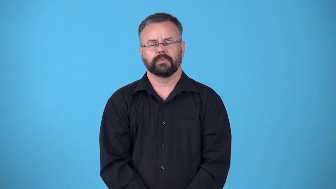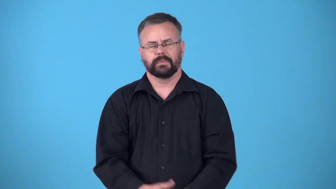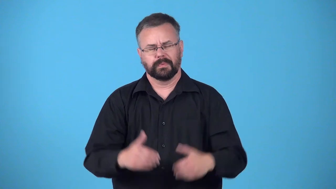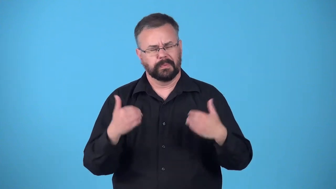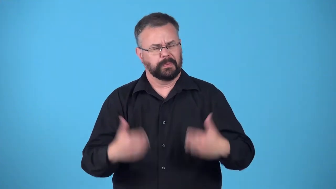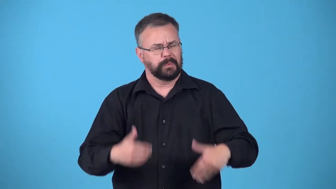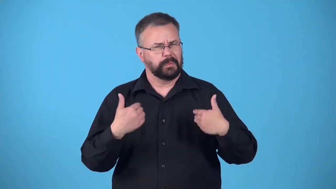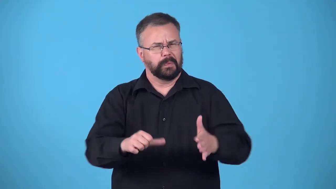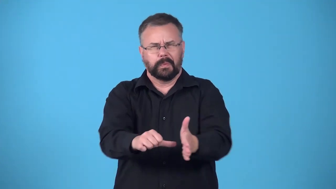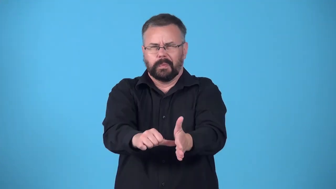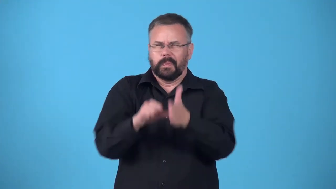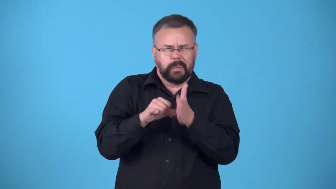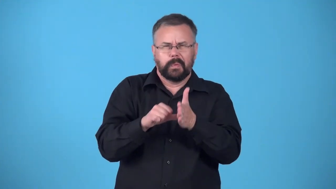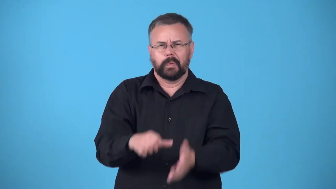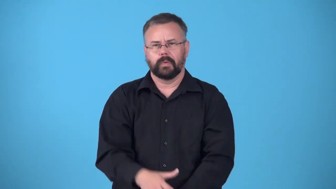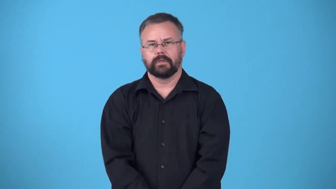blow away